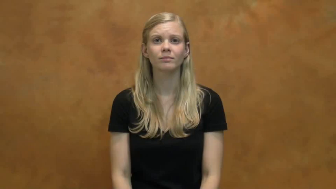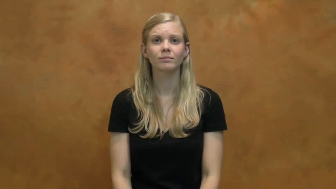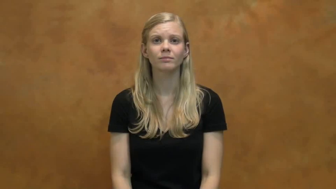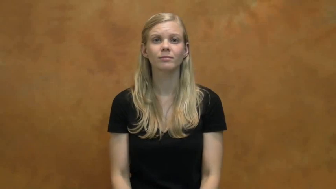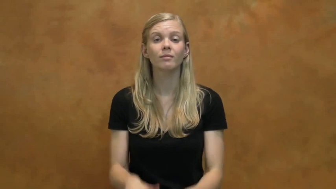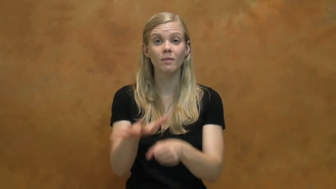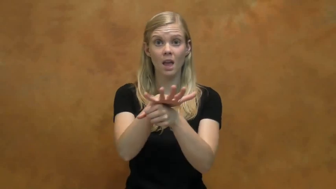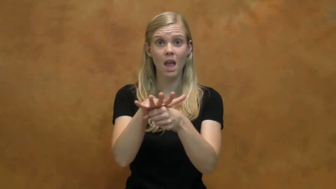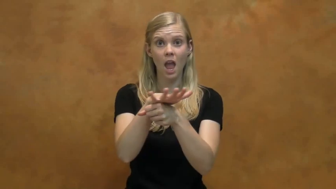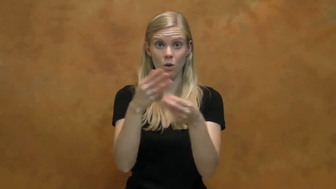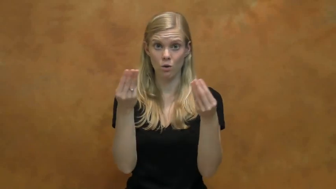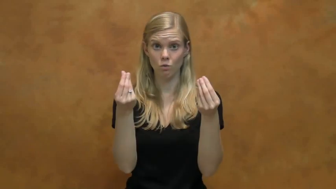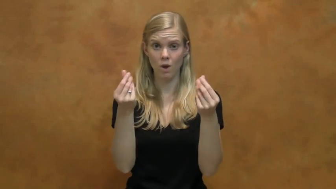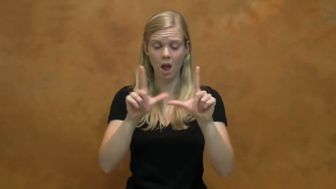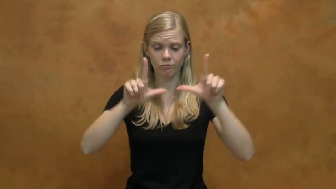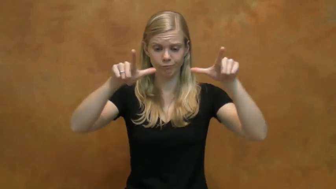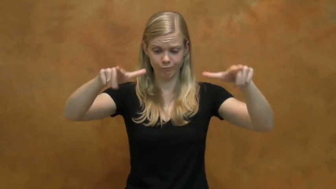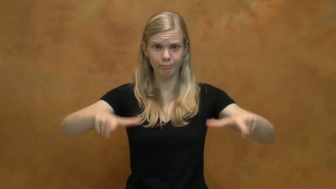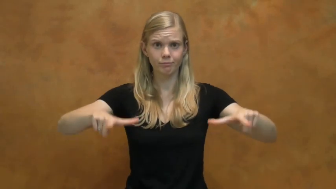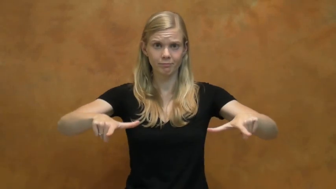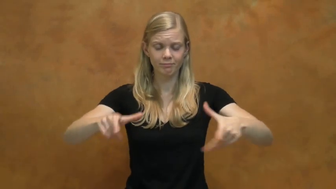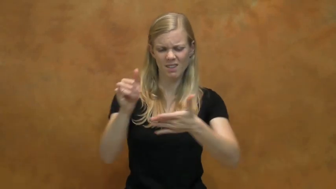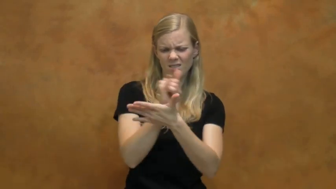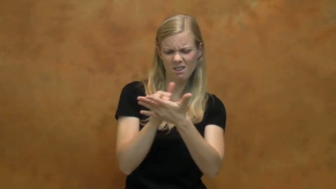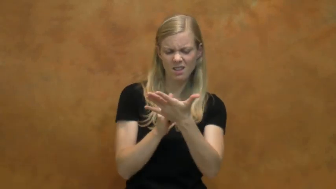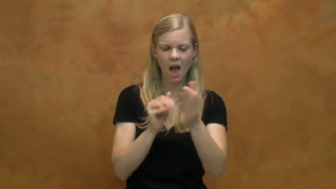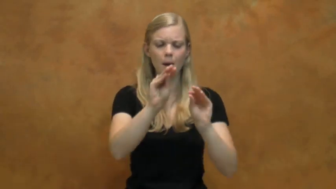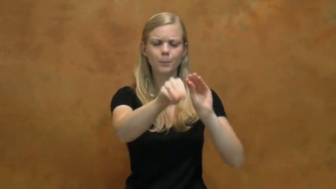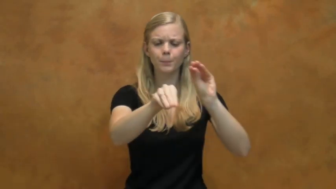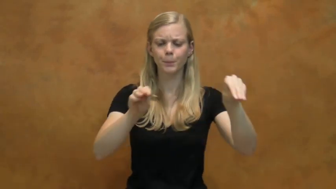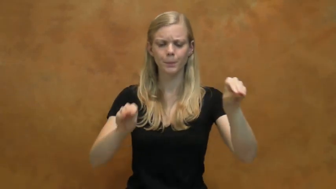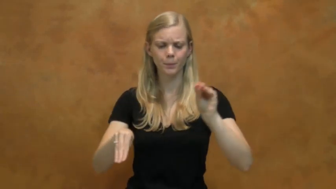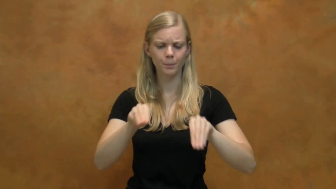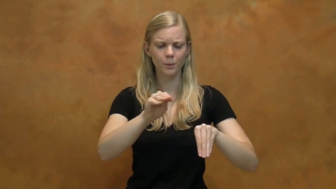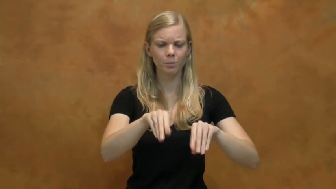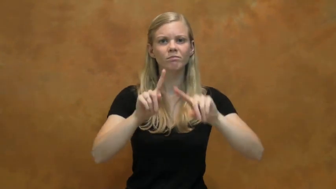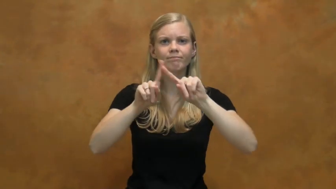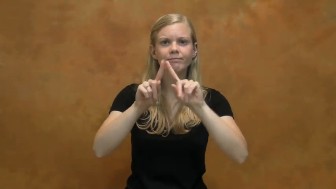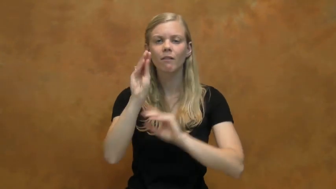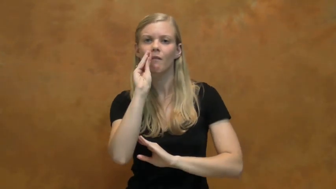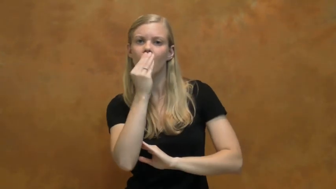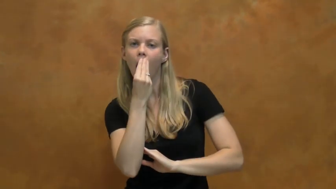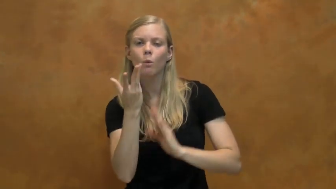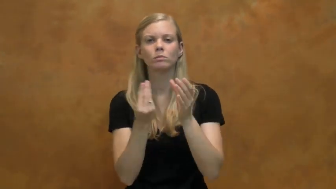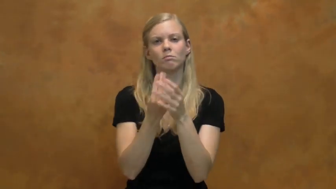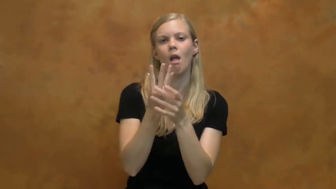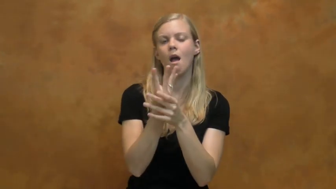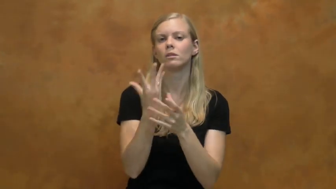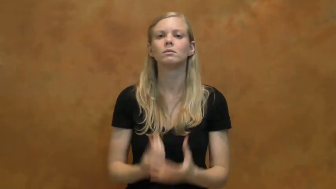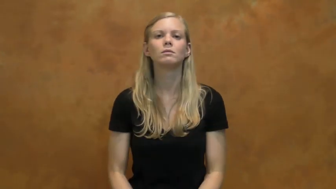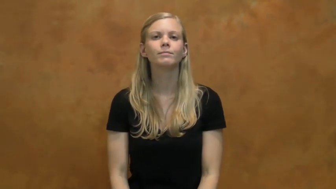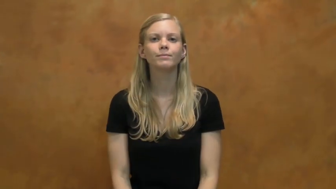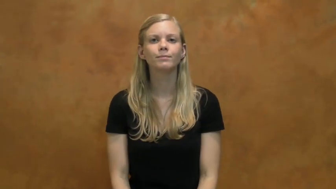flower bed